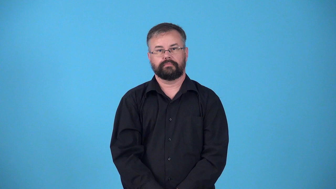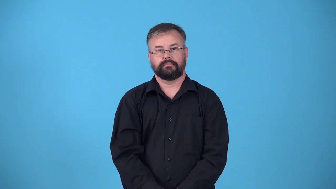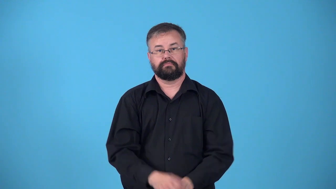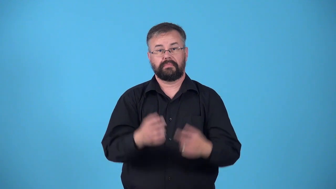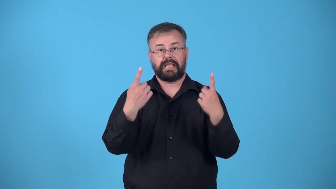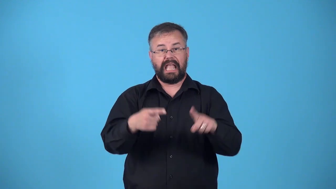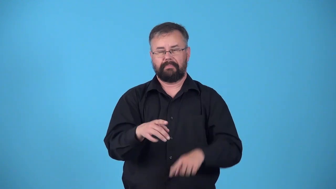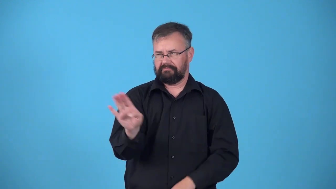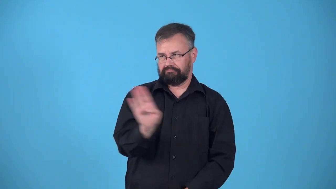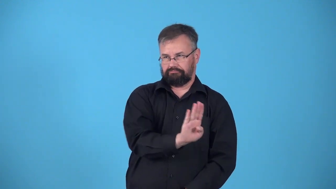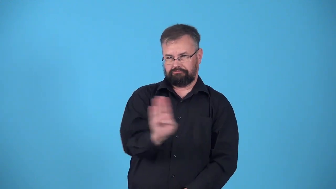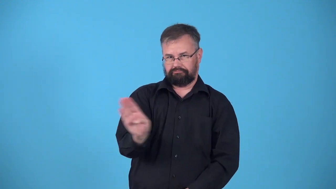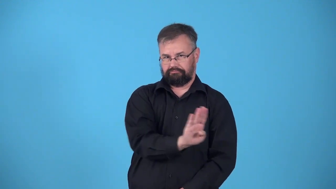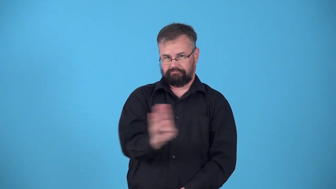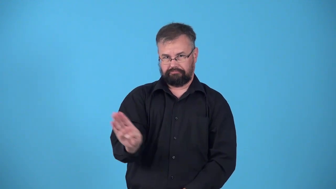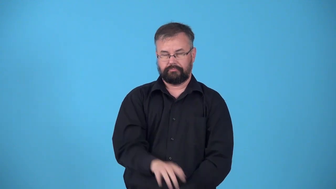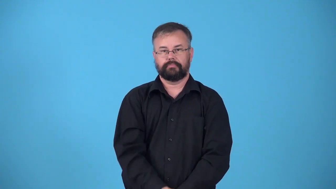one on one